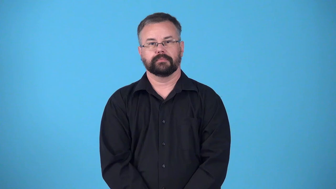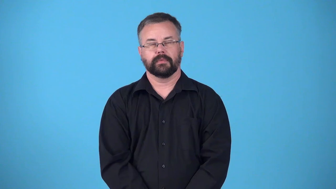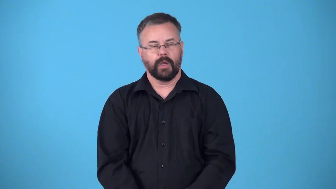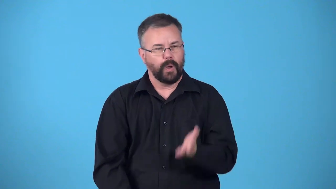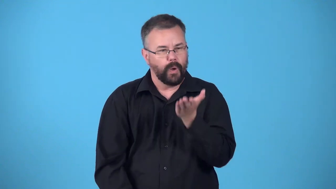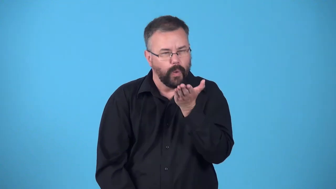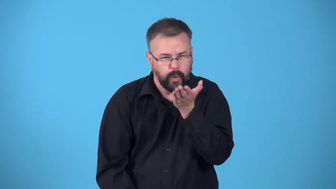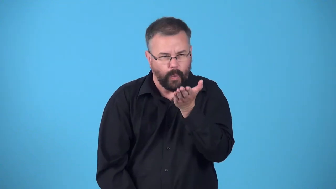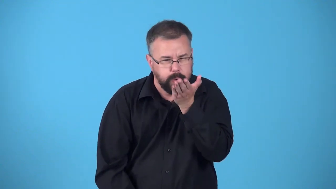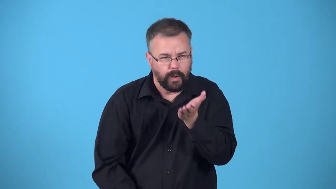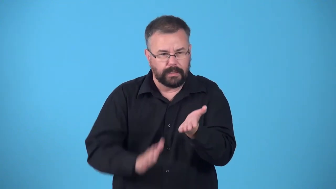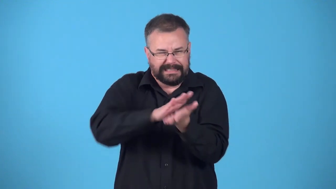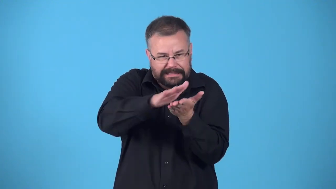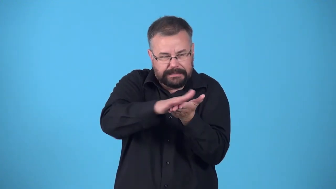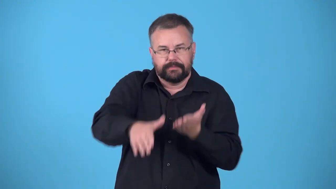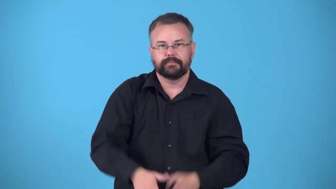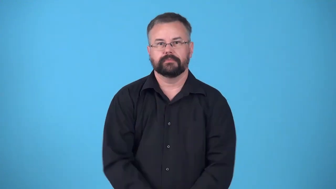blow away-clean by blowing